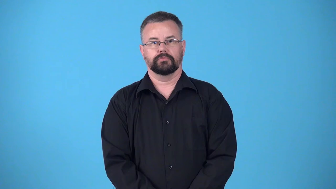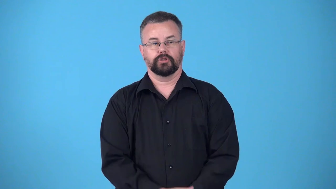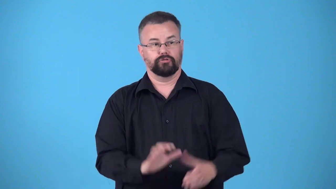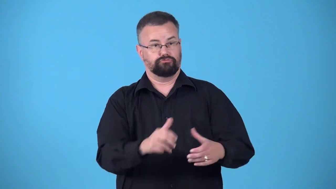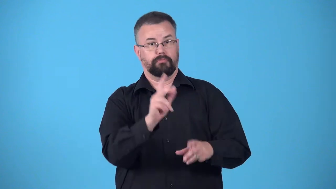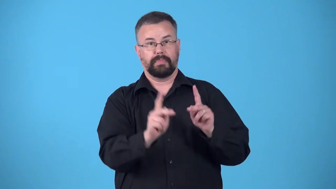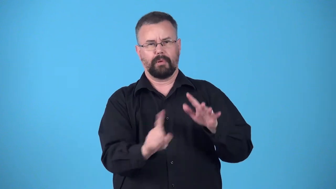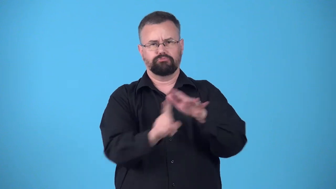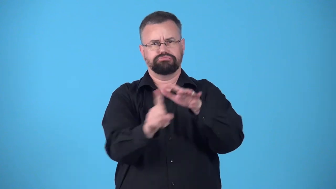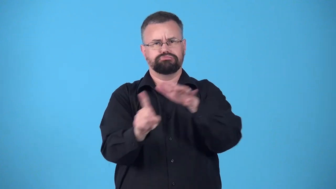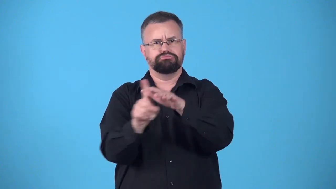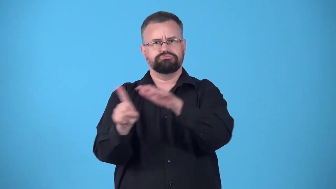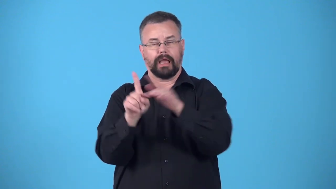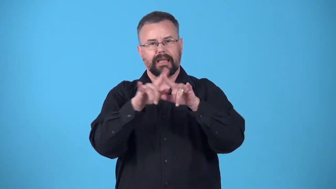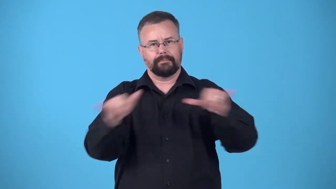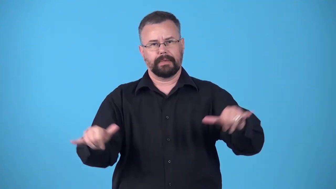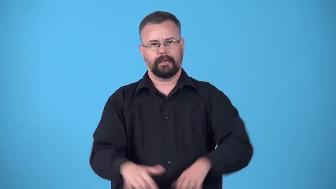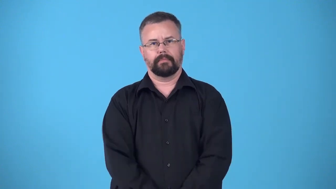crop up